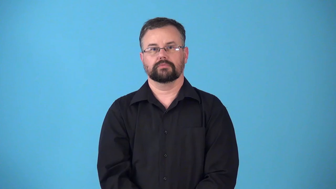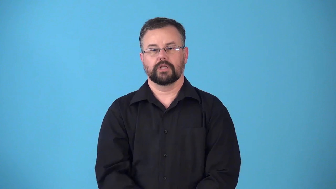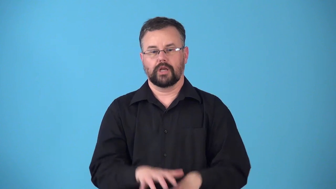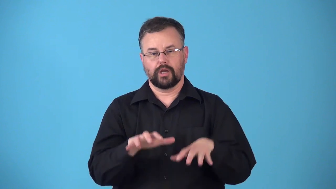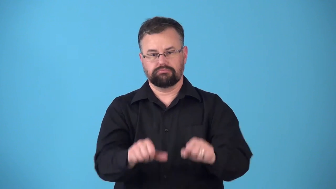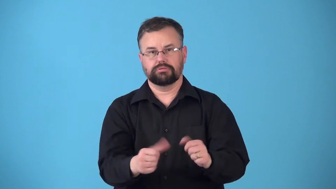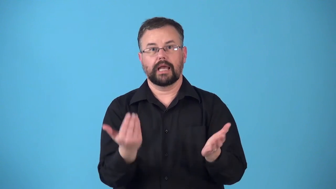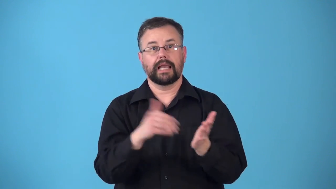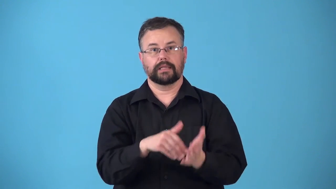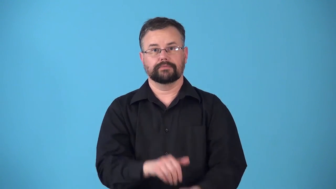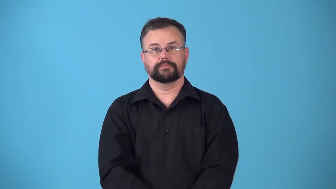reoccupy